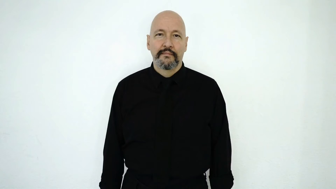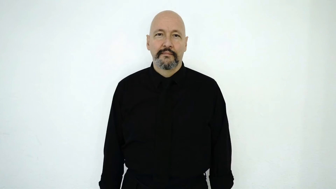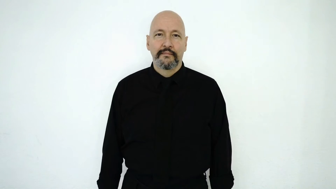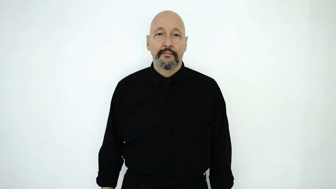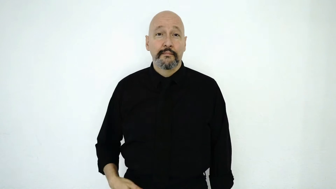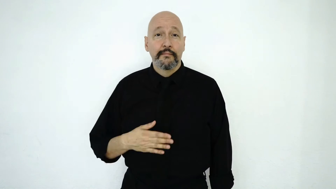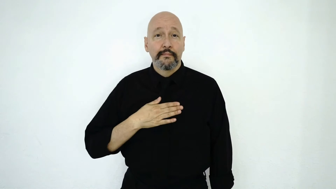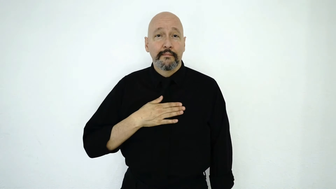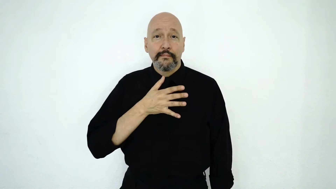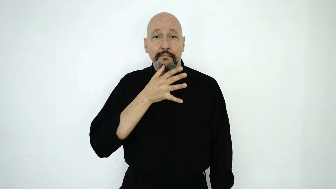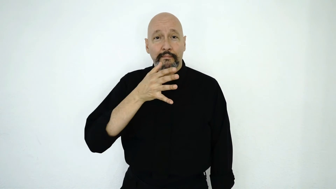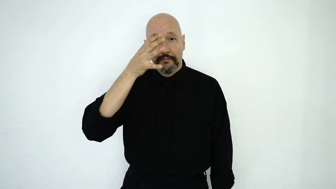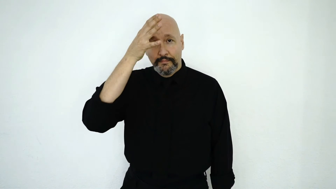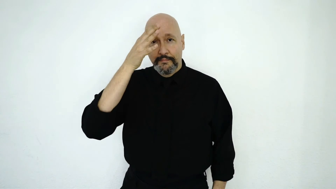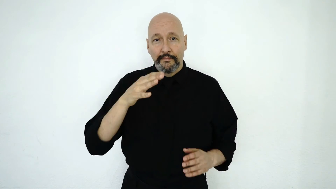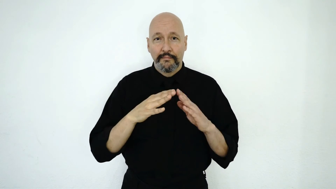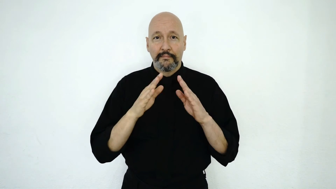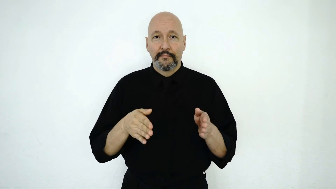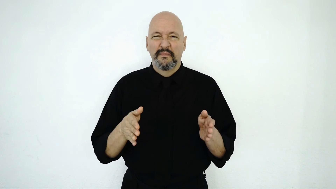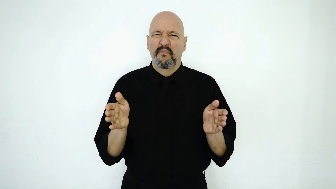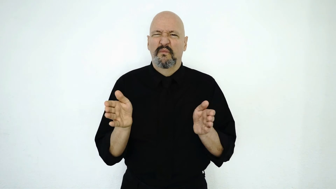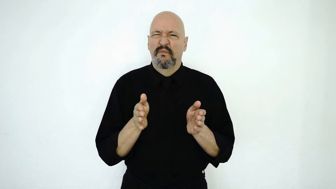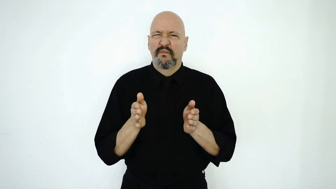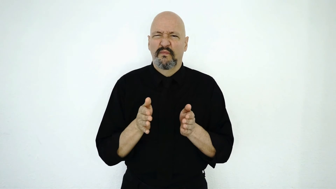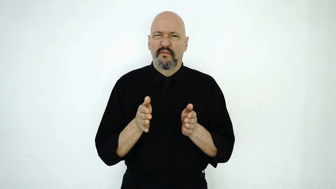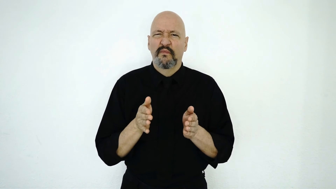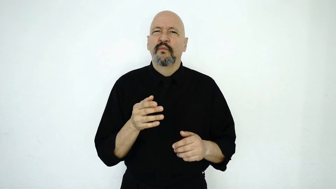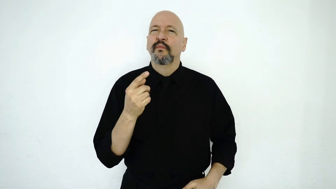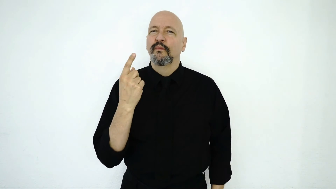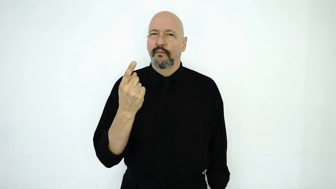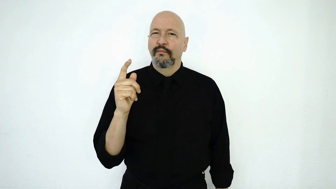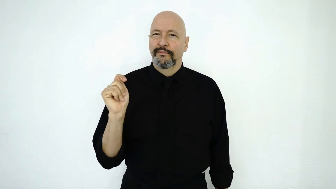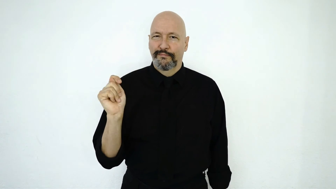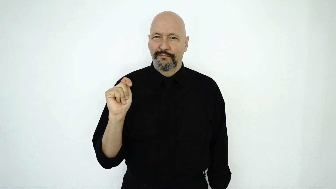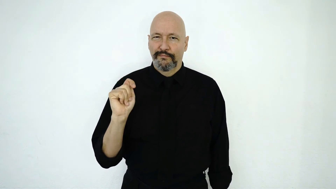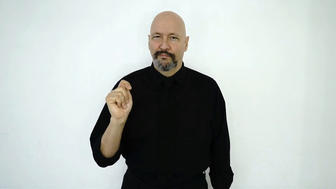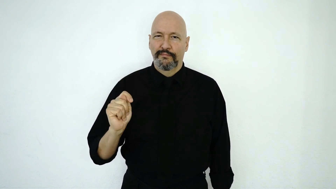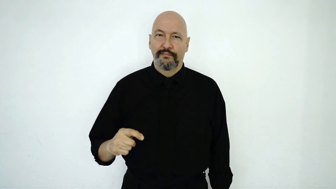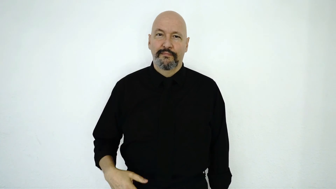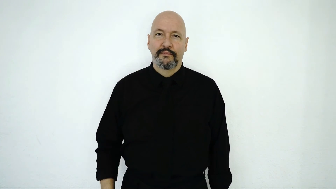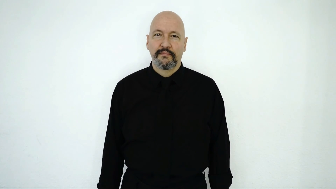MY PARENTS HOUSE SMALL, 1 BATHROOM.